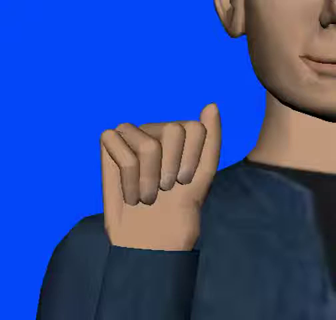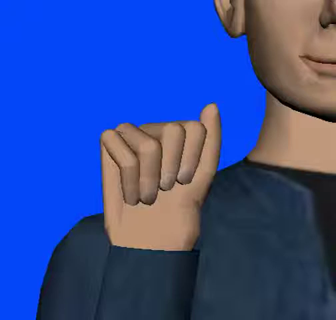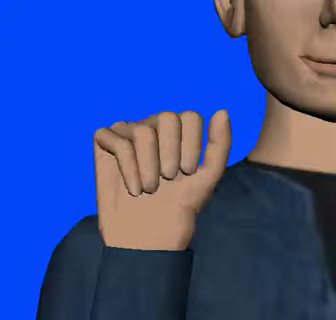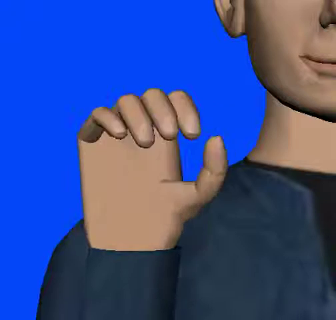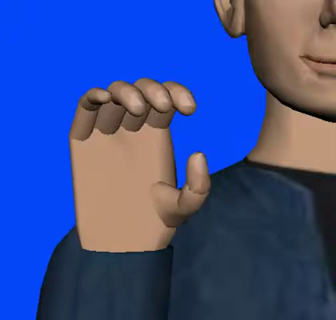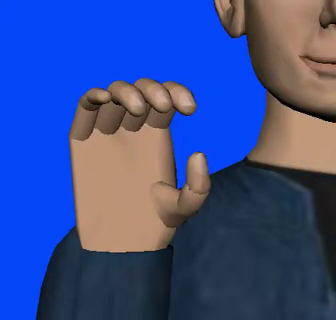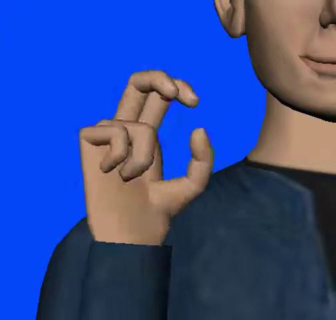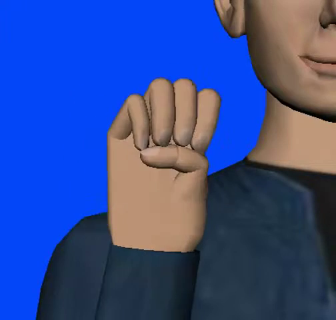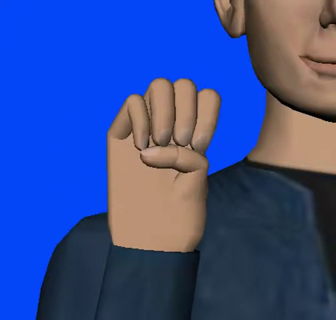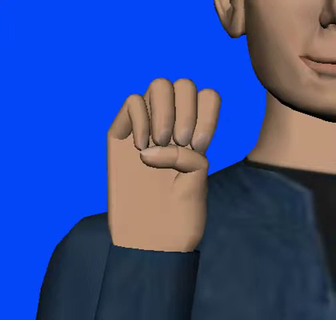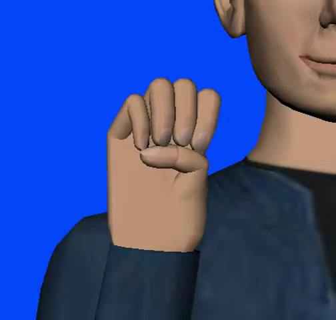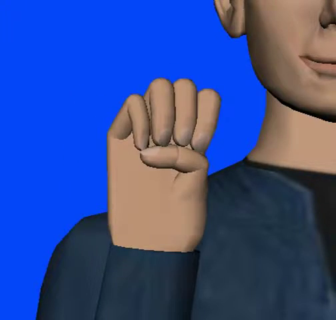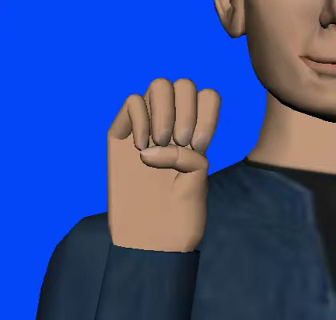ace-test